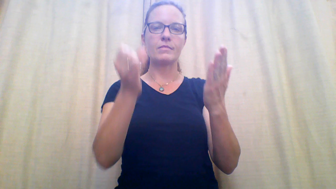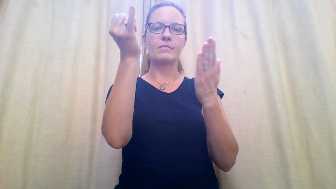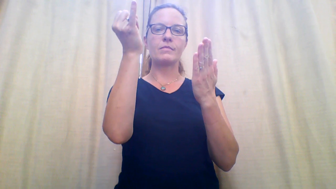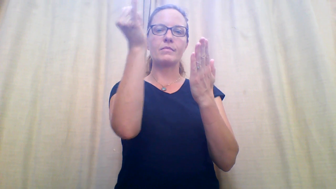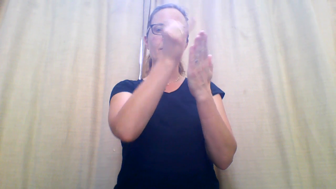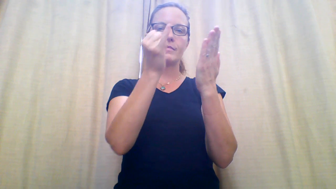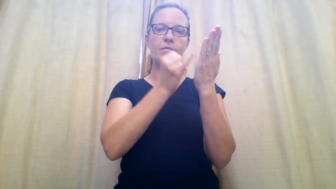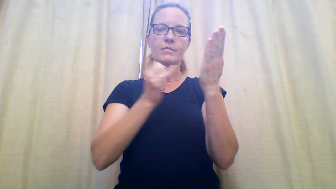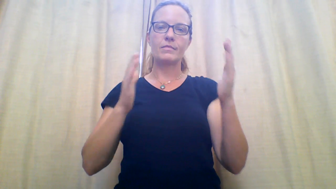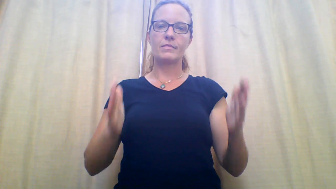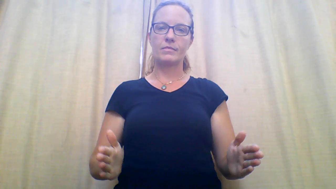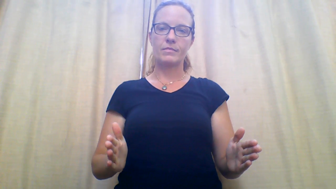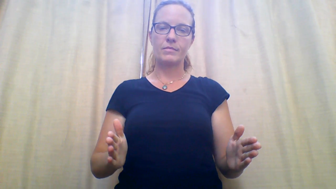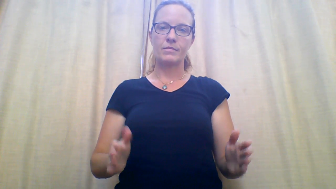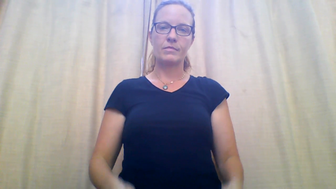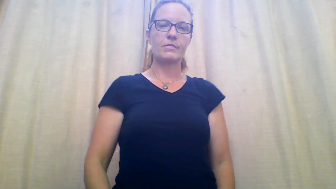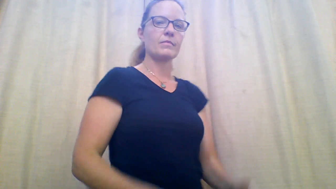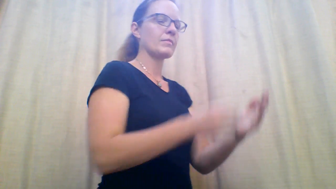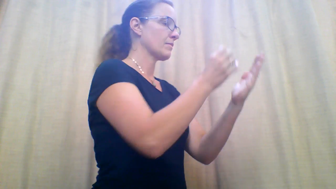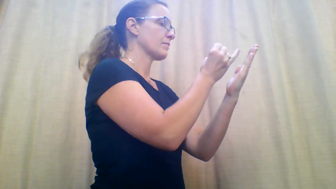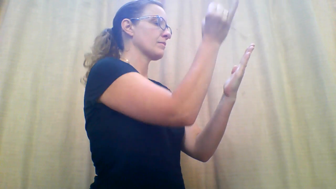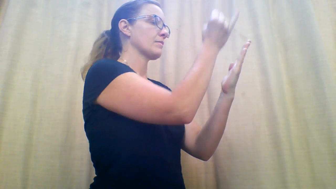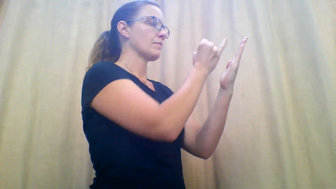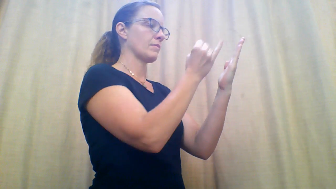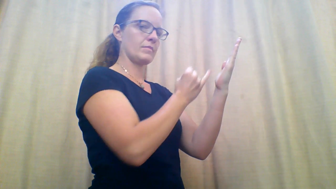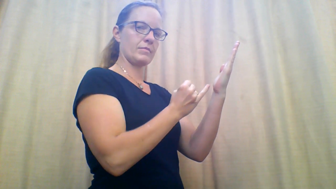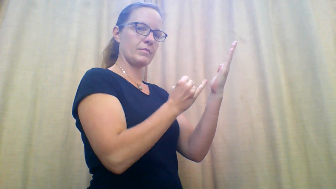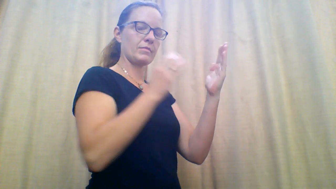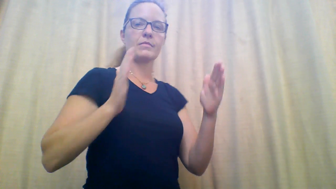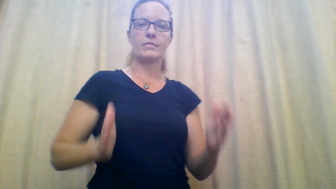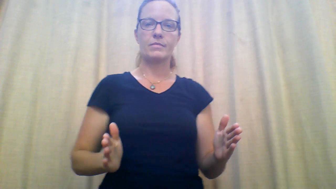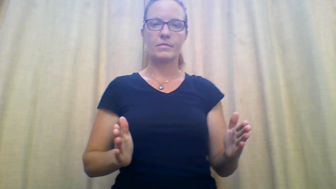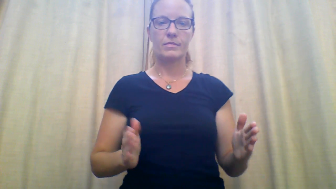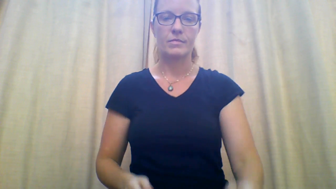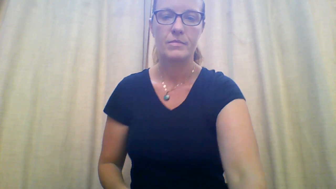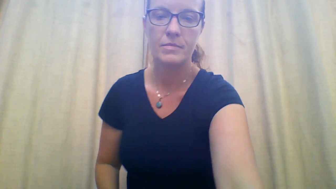Artist